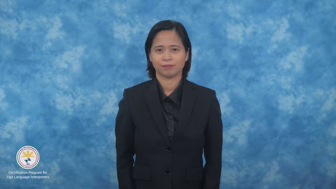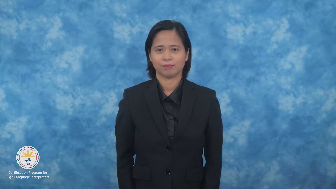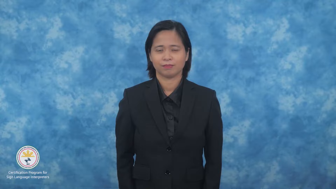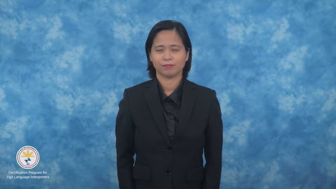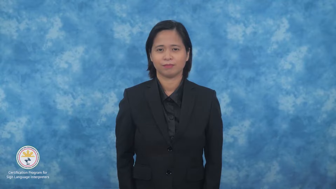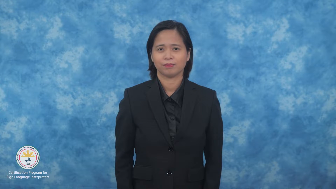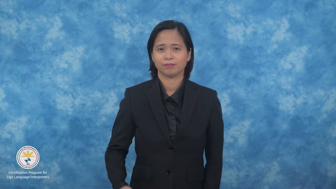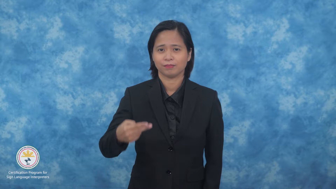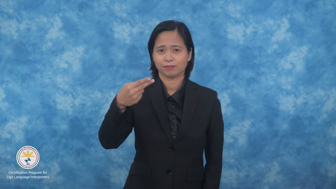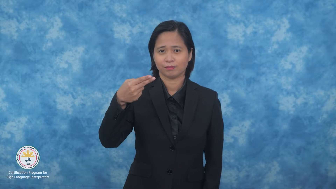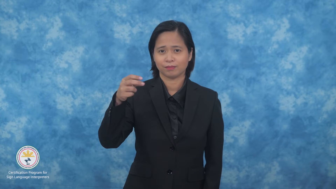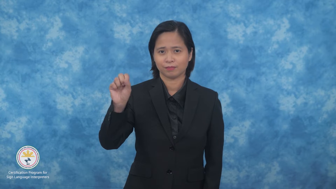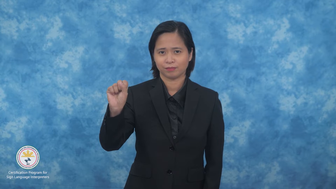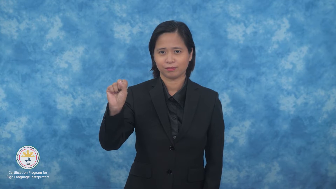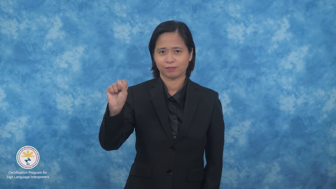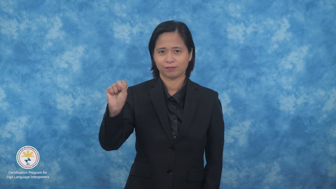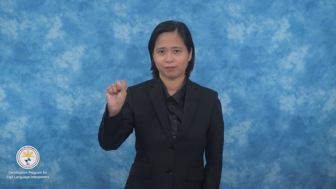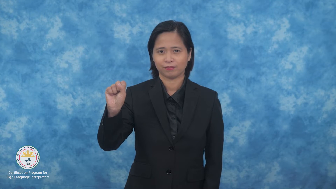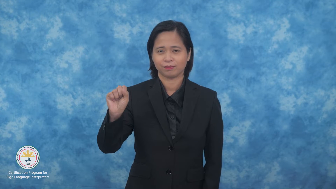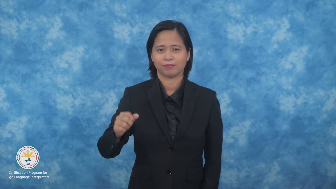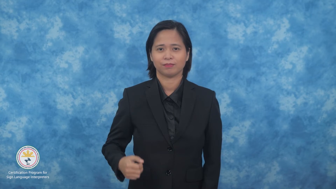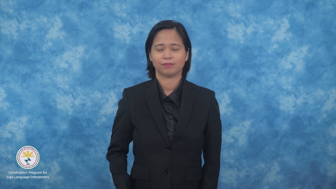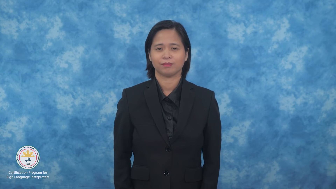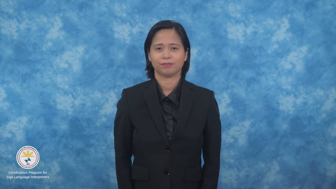Highschool